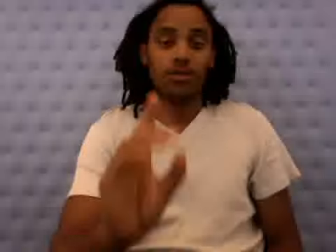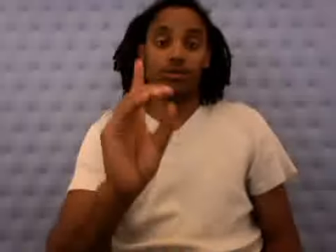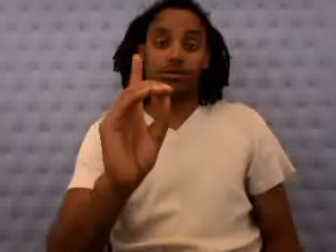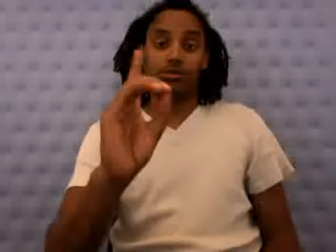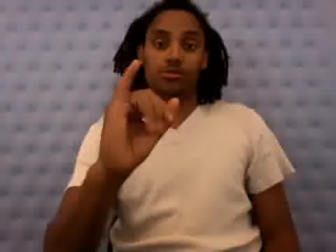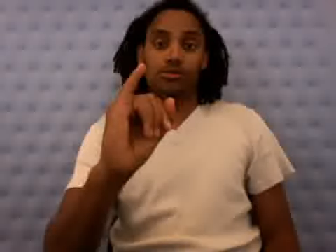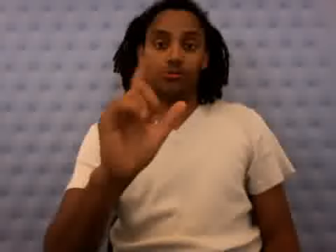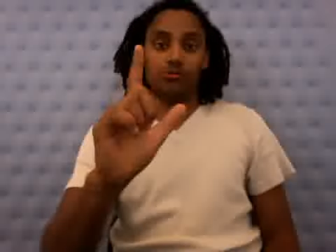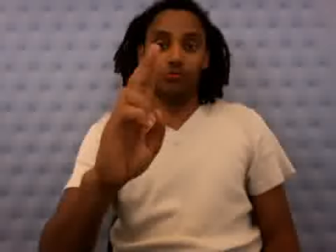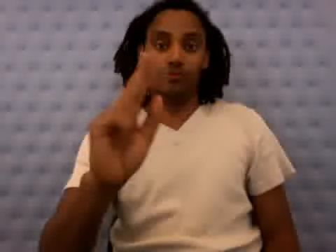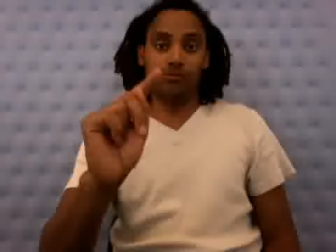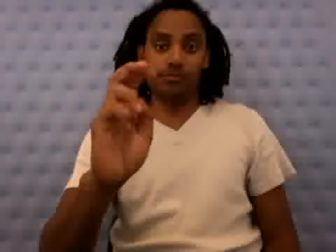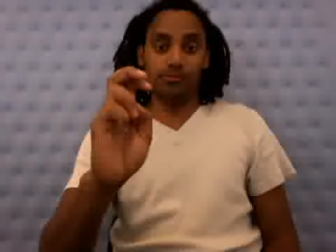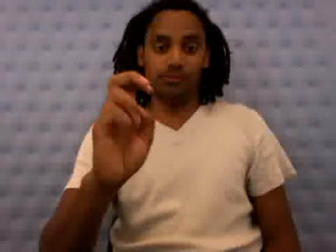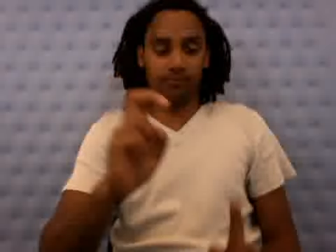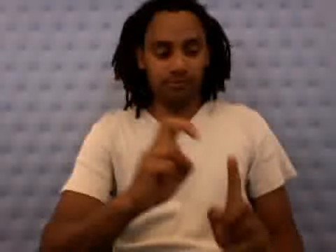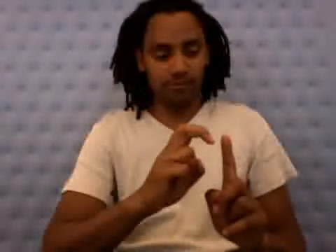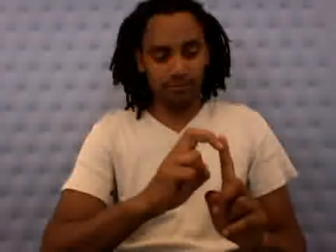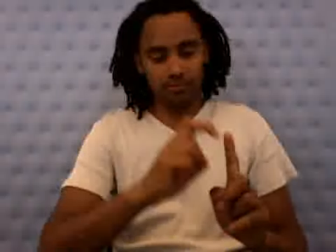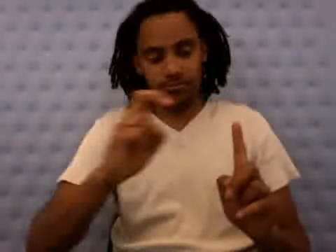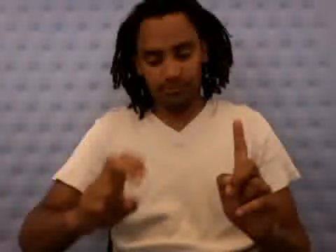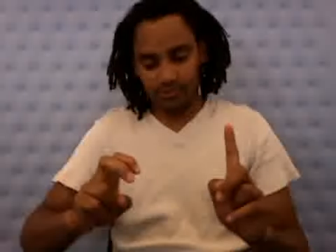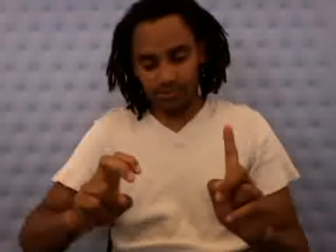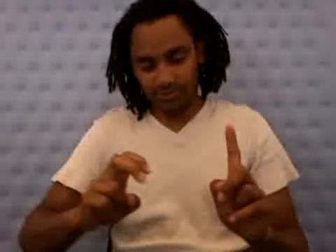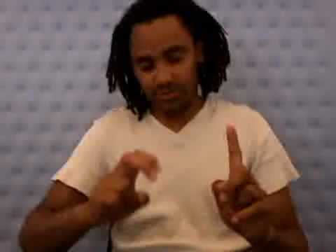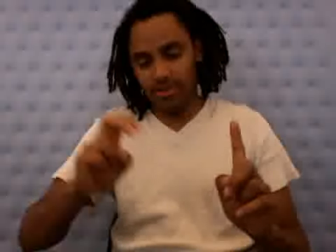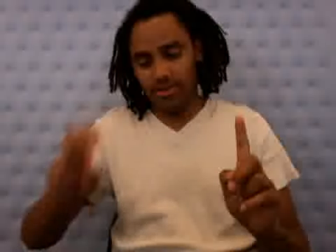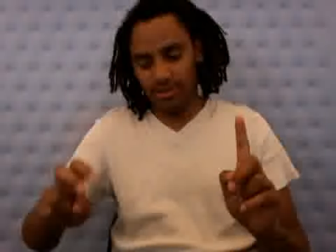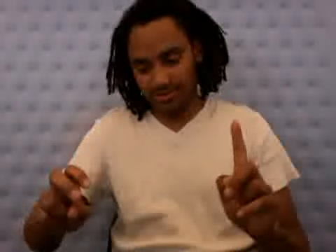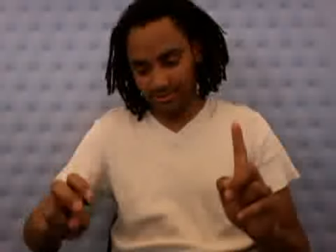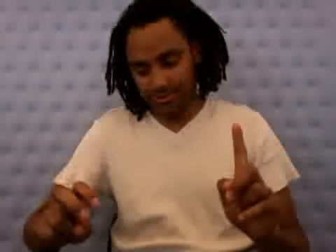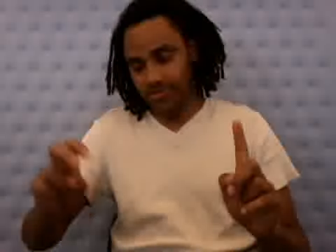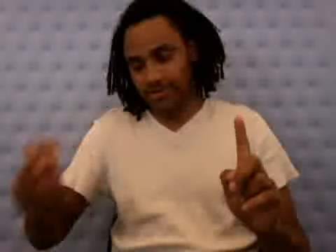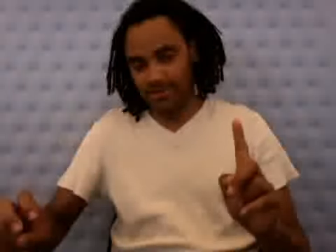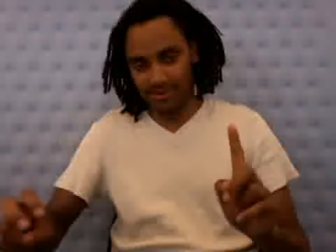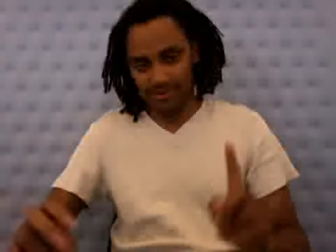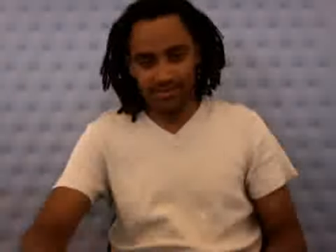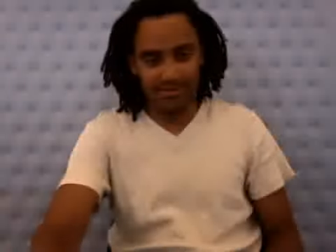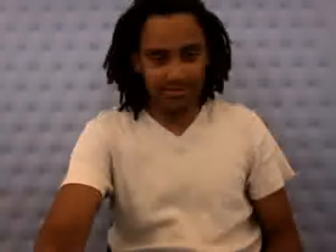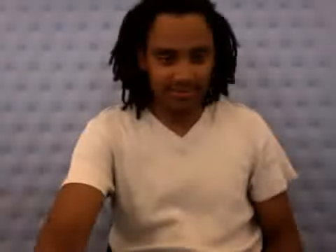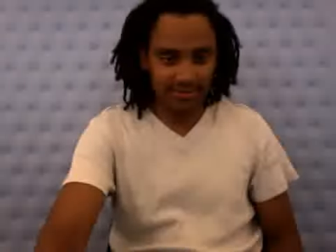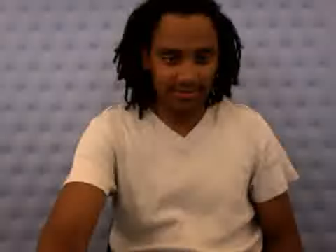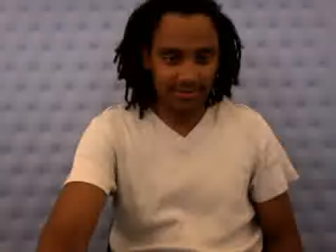Dilute